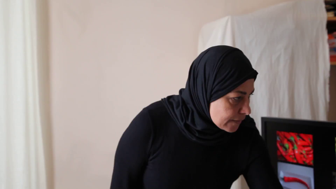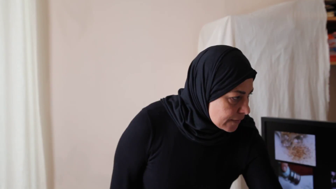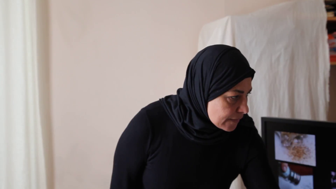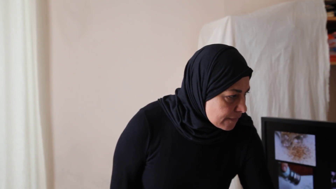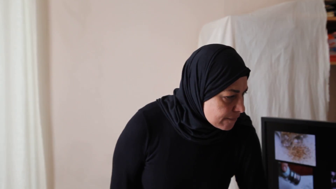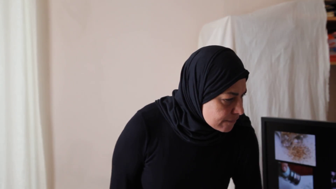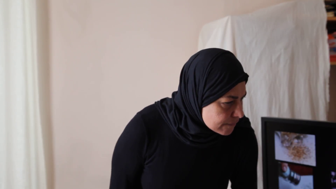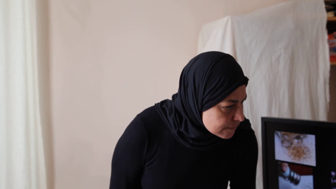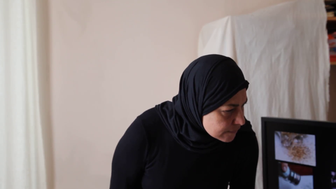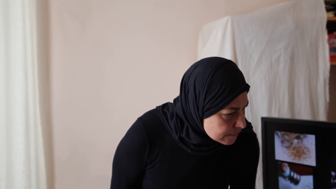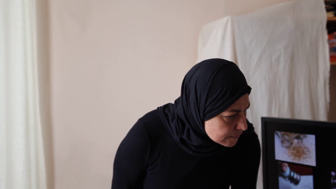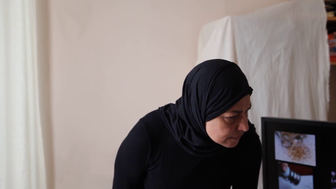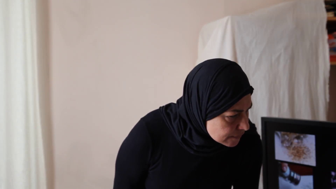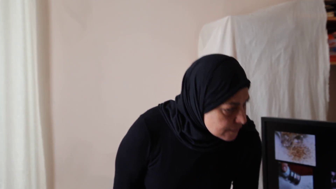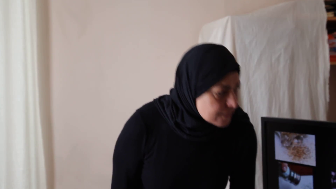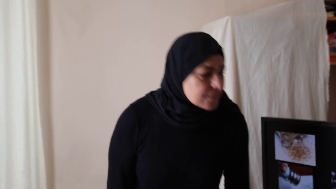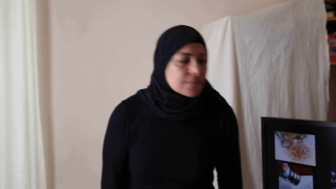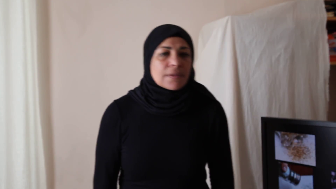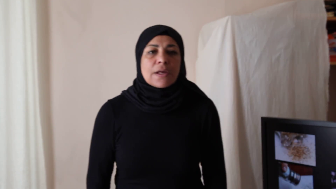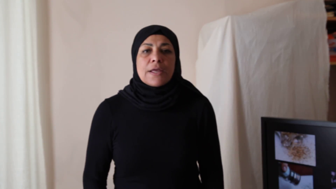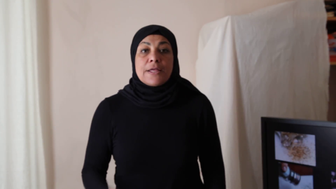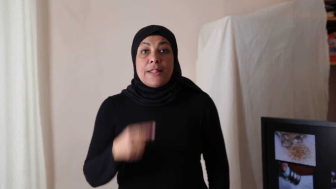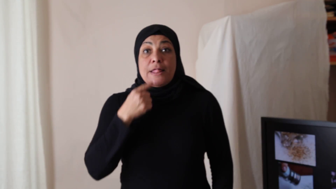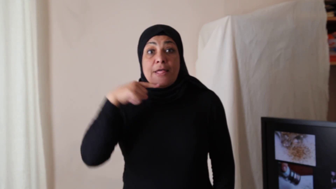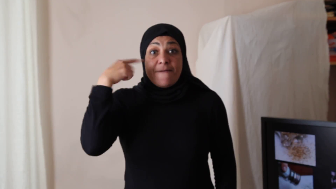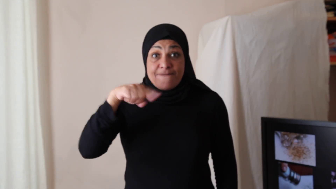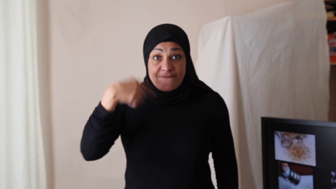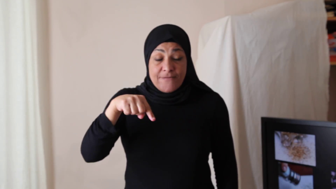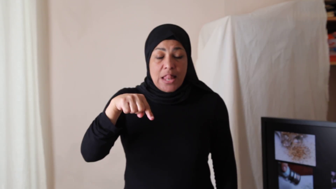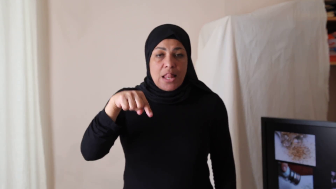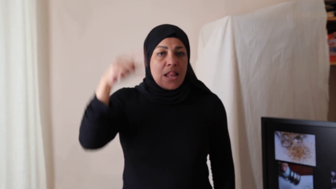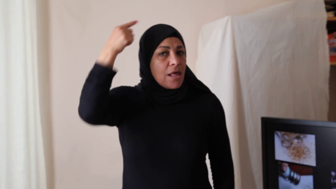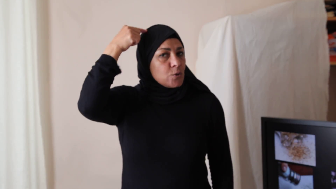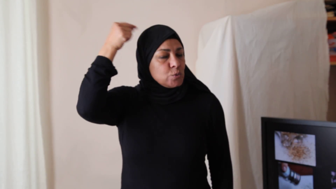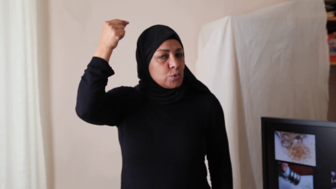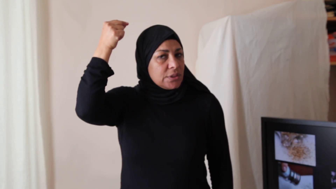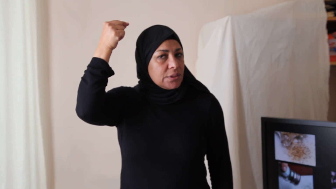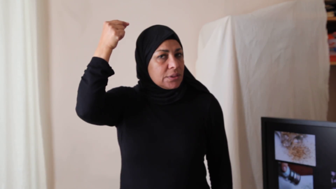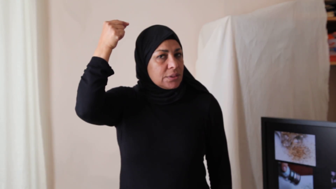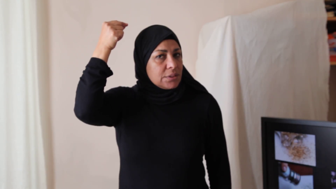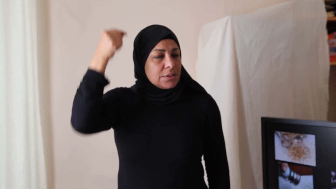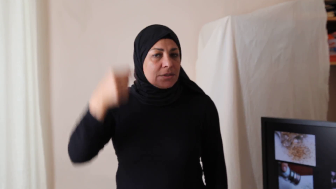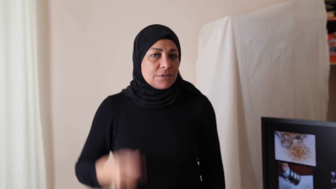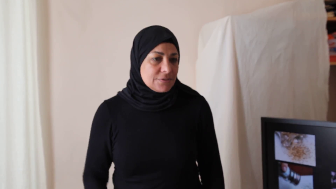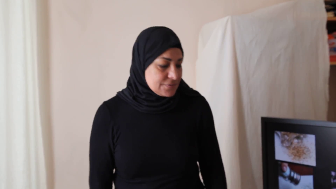blackpepper